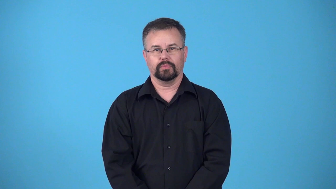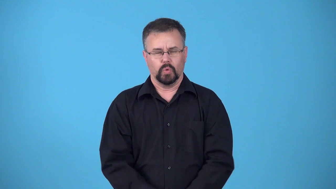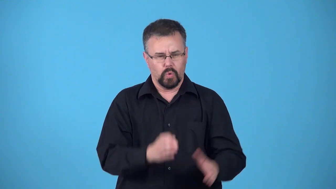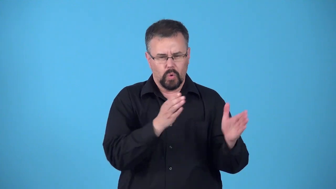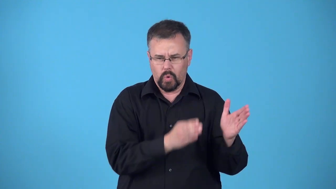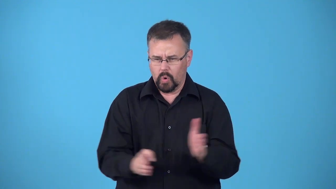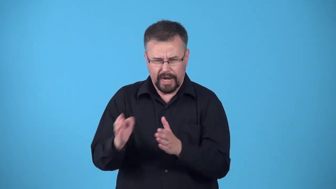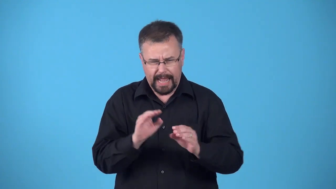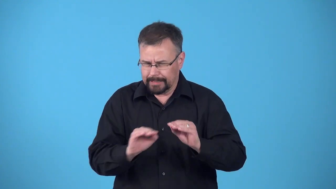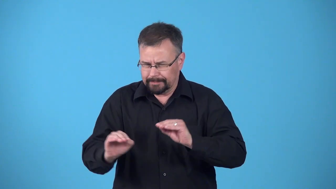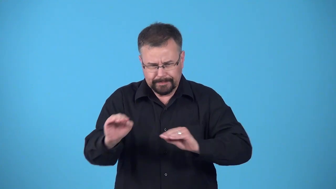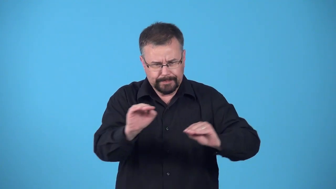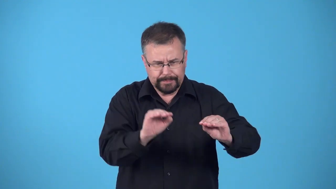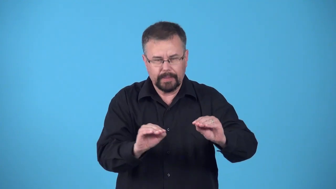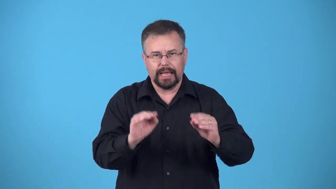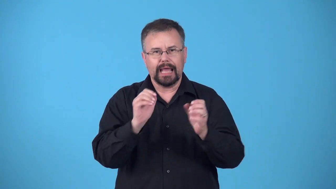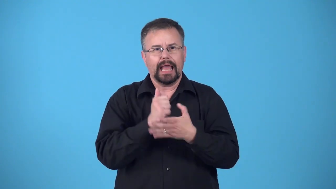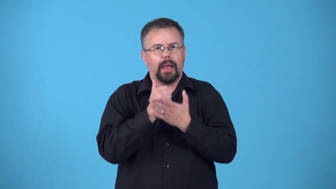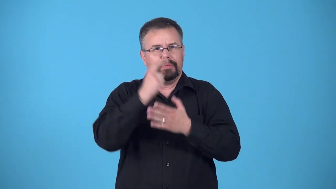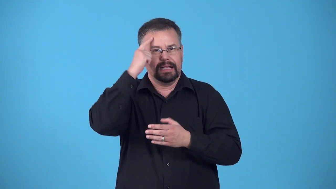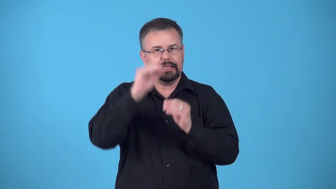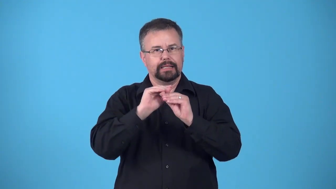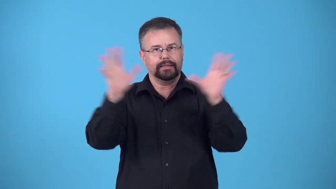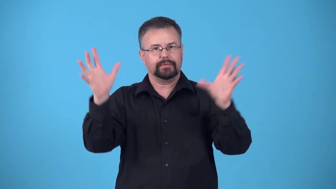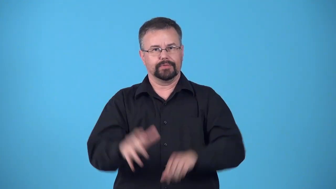tidy desk, tidy mind